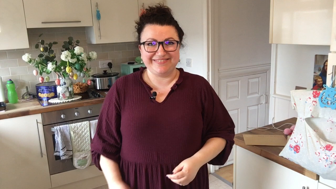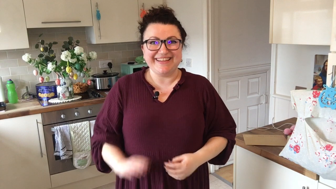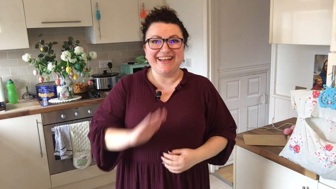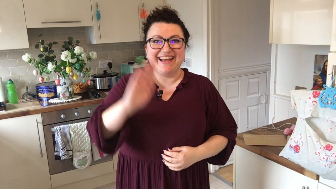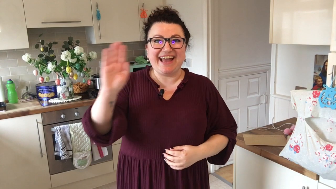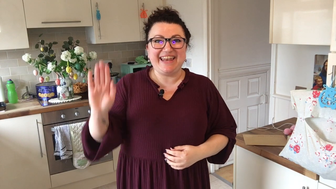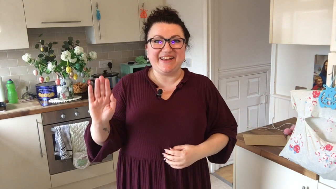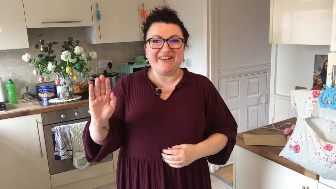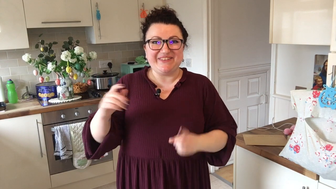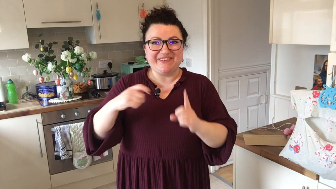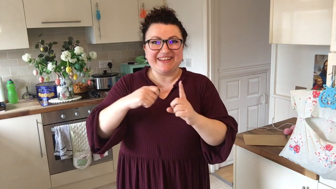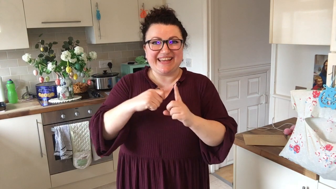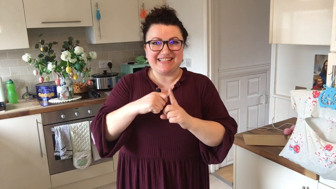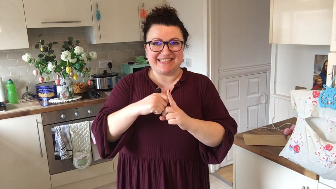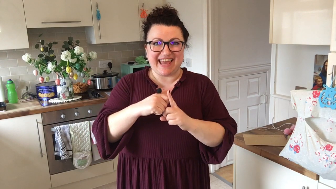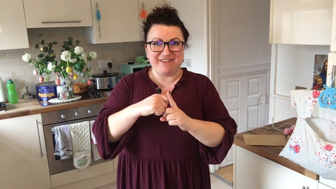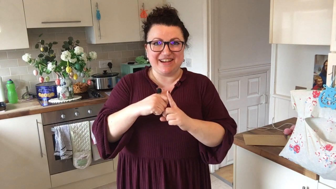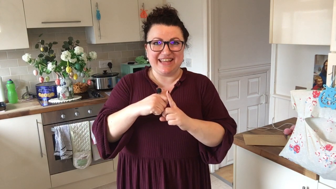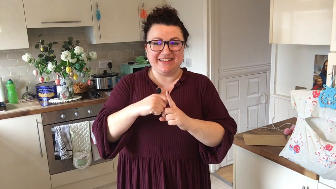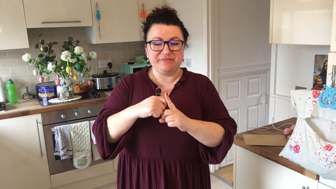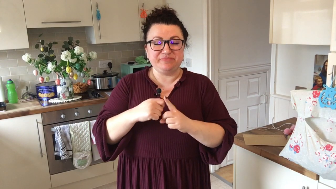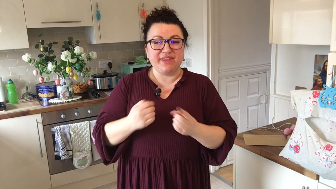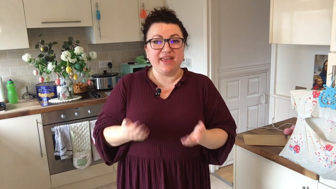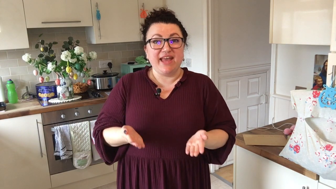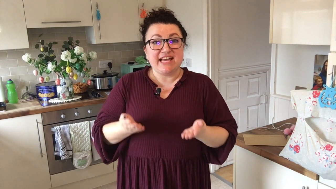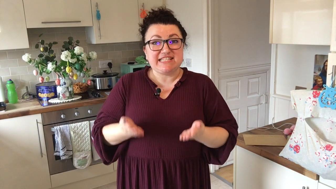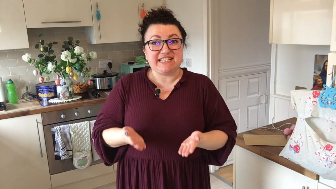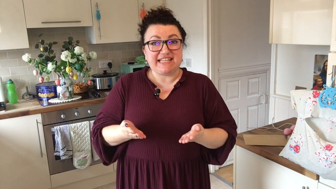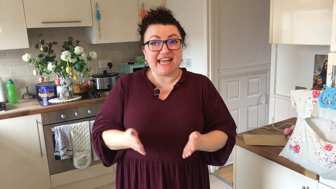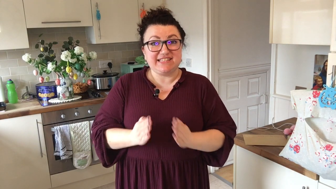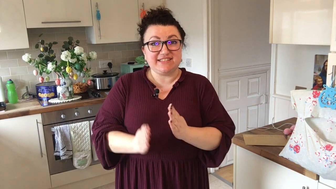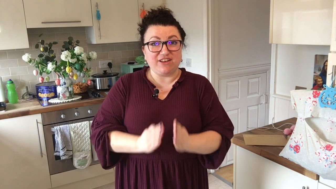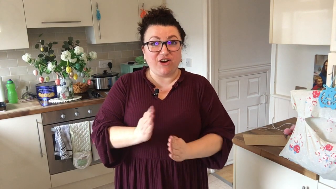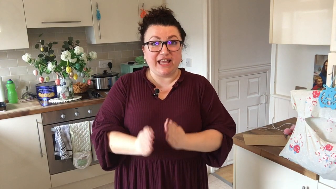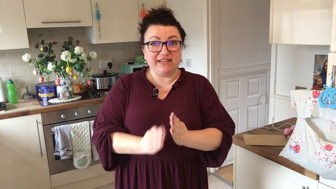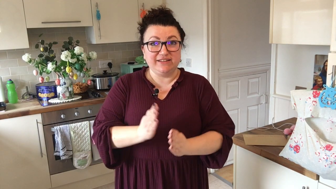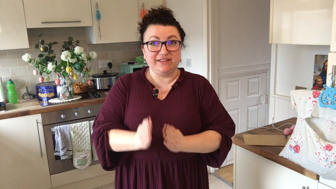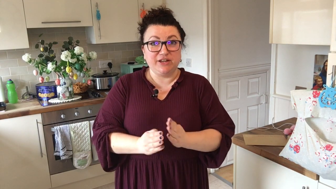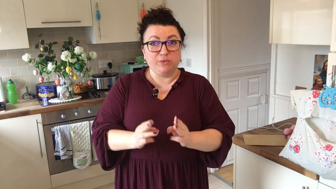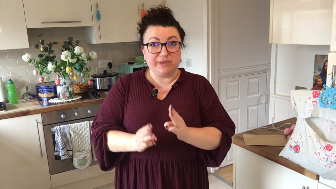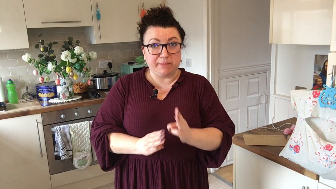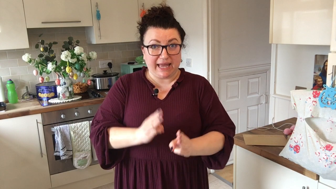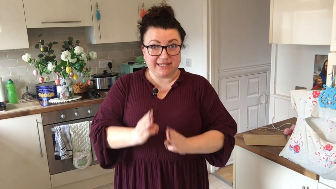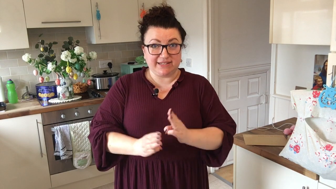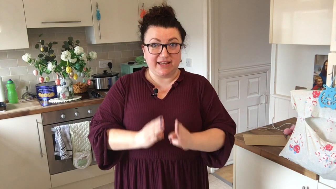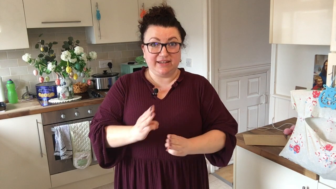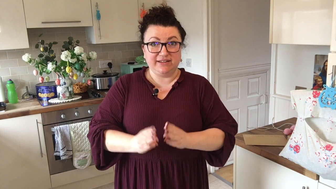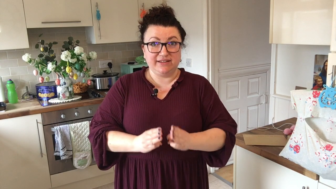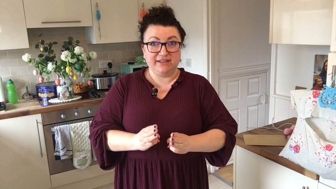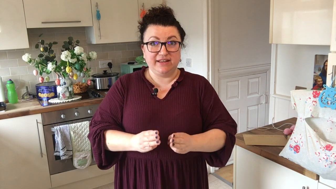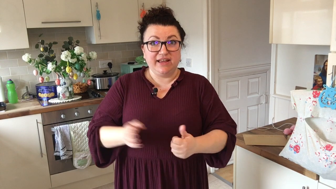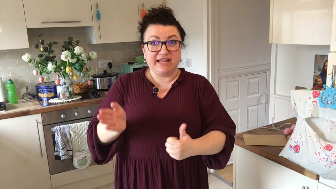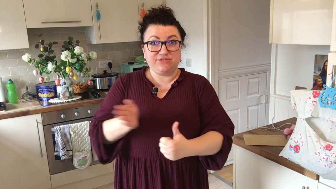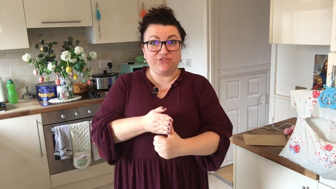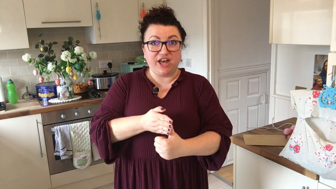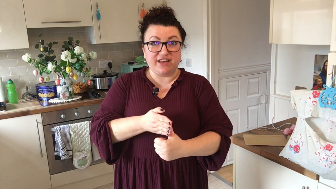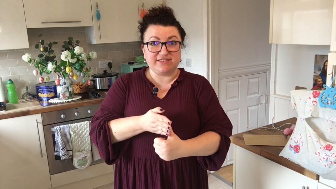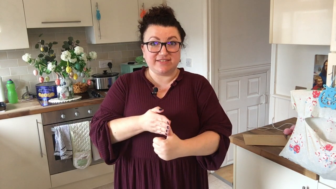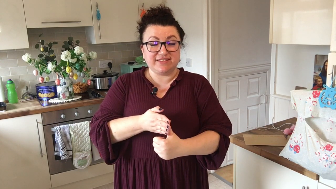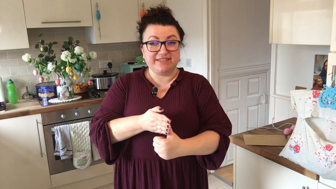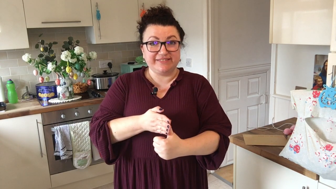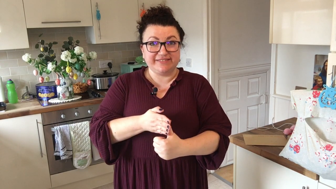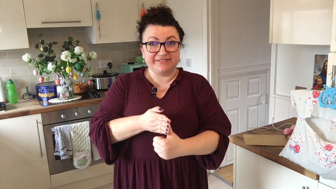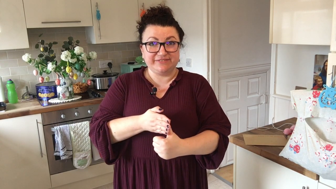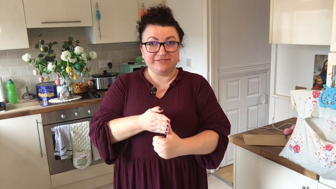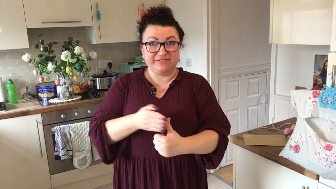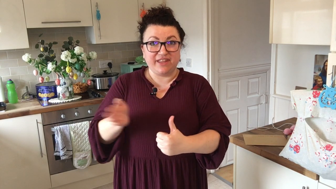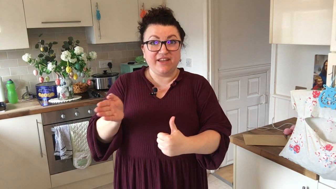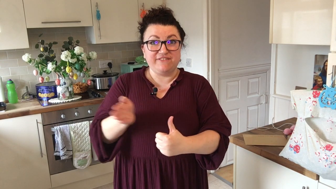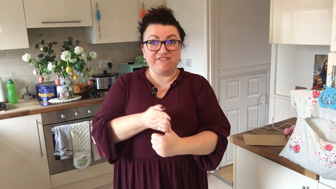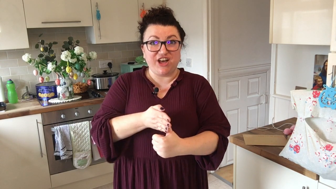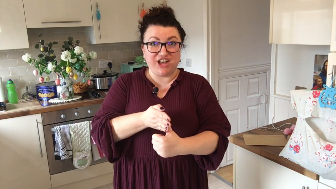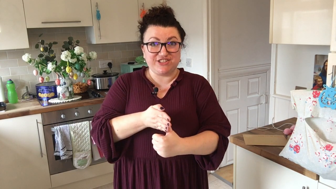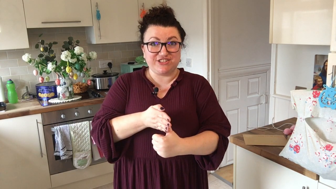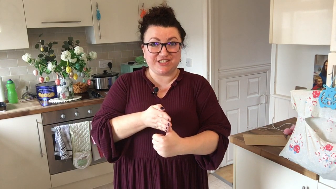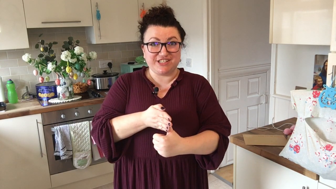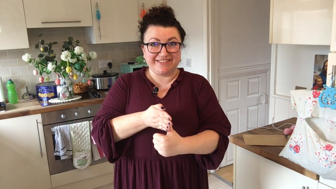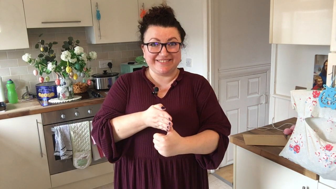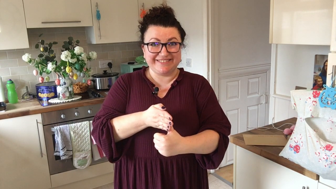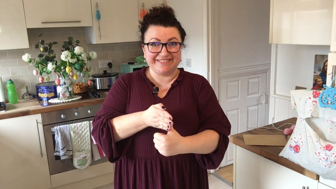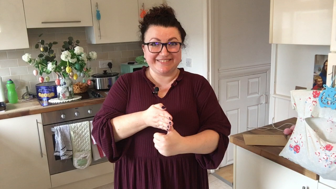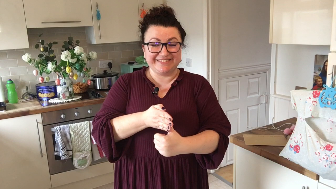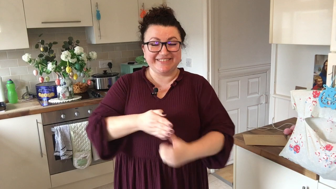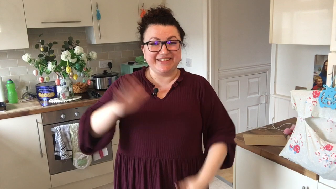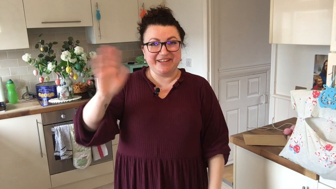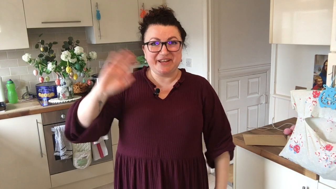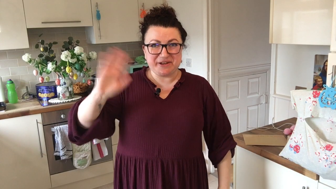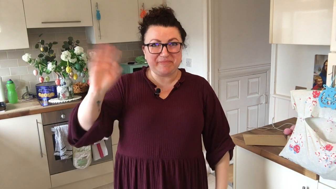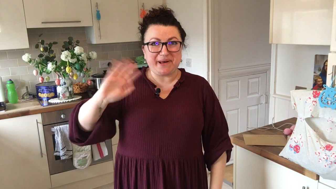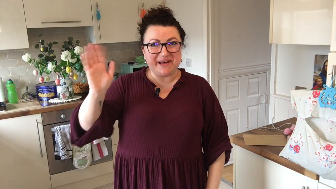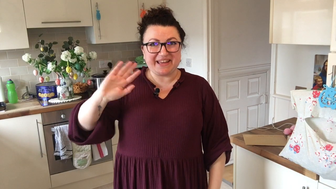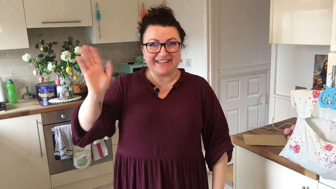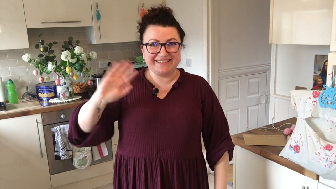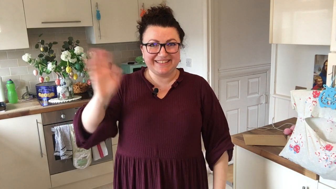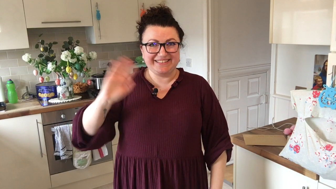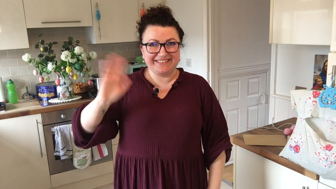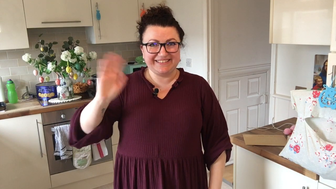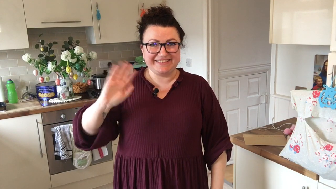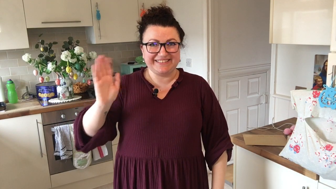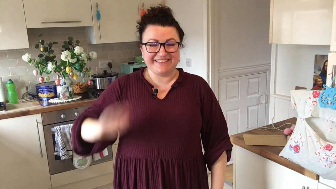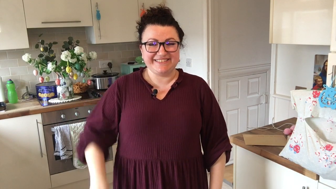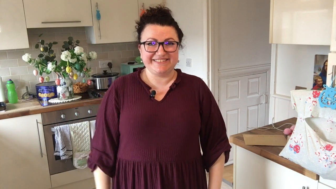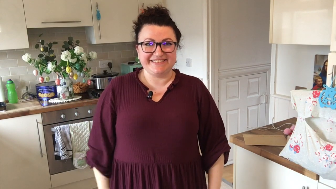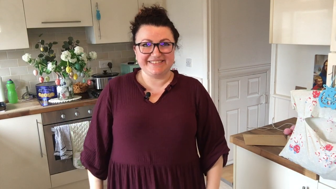First